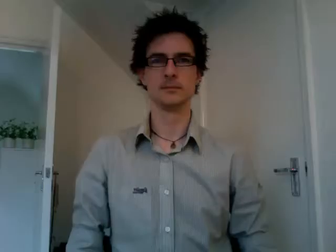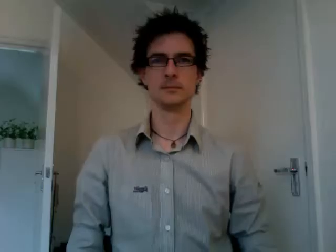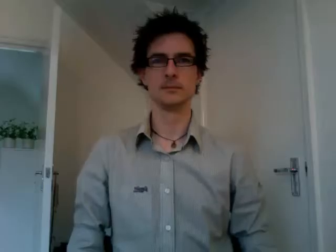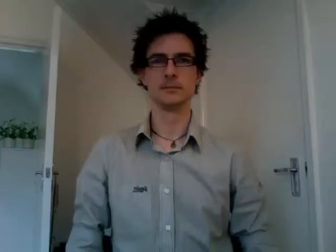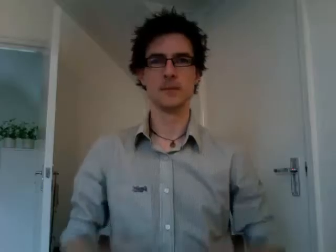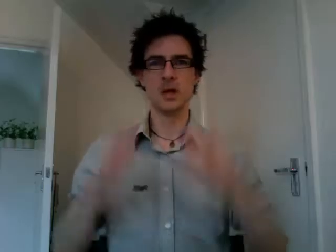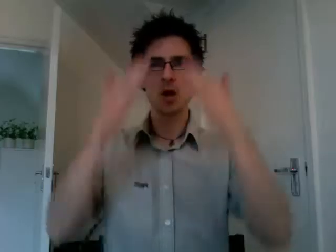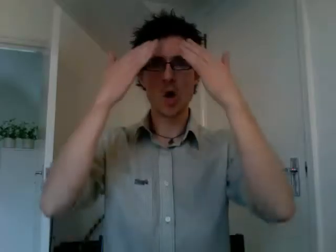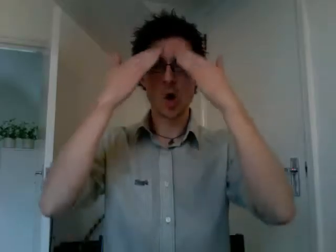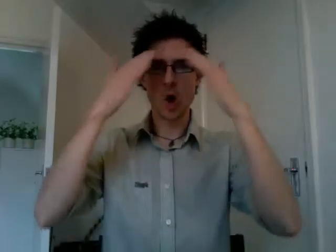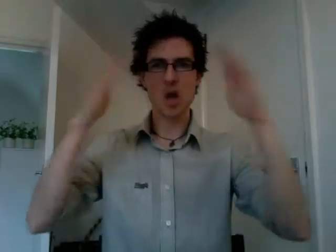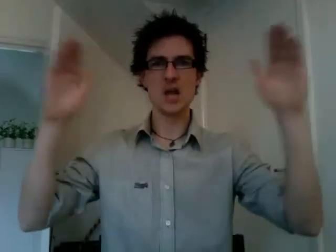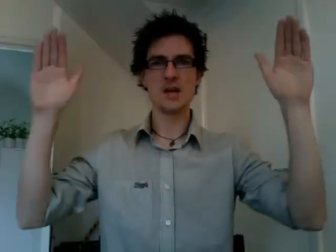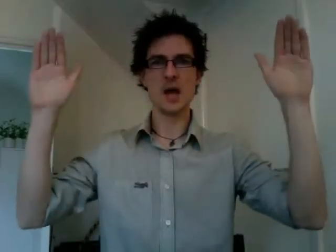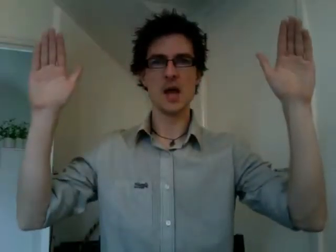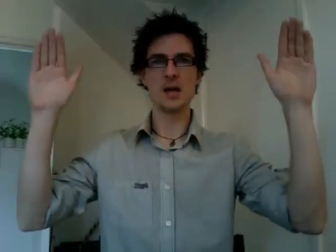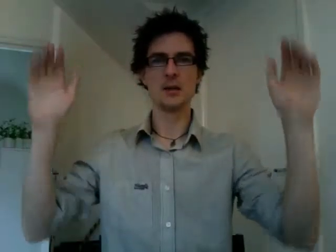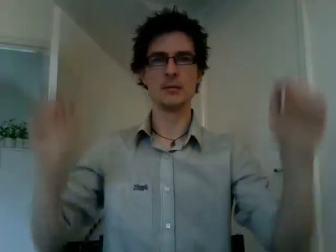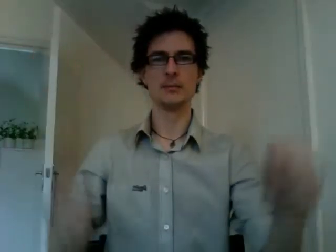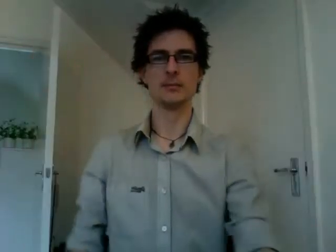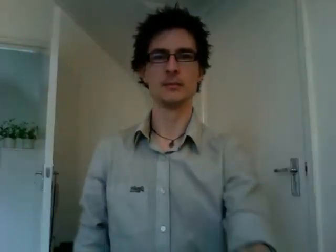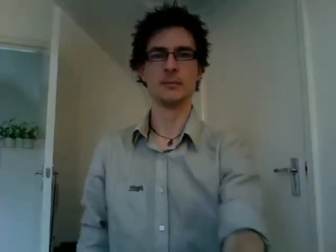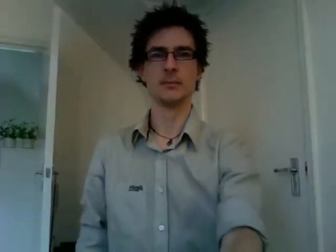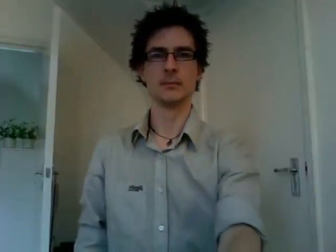holiday